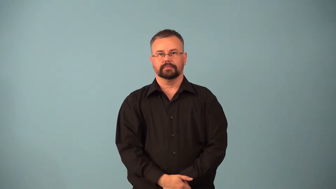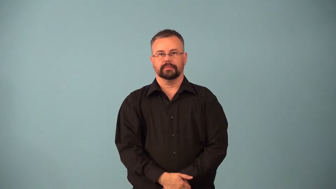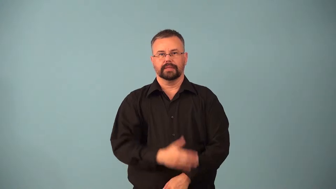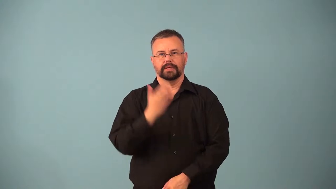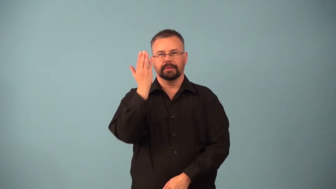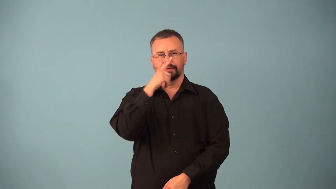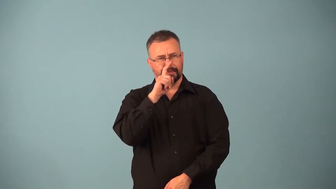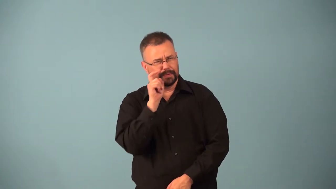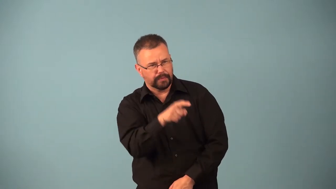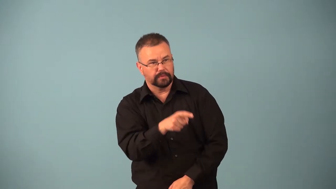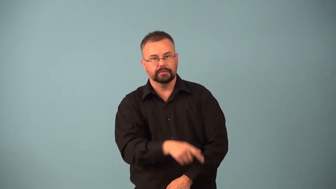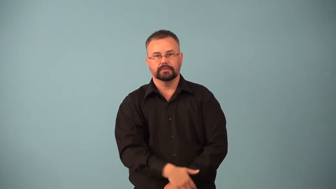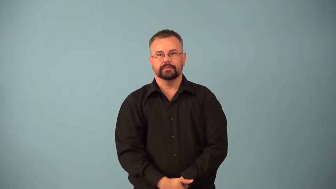overtone